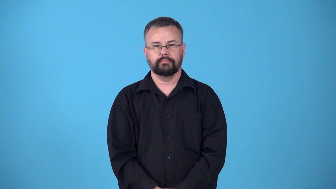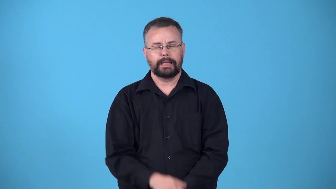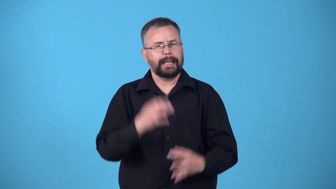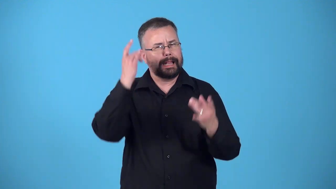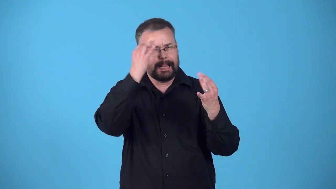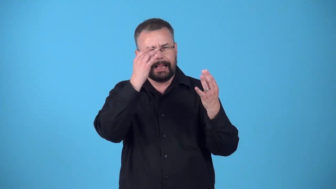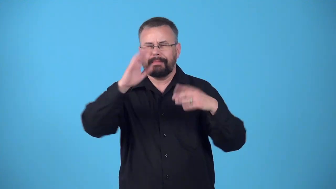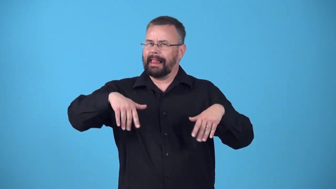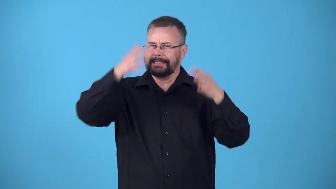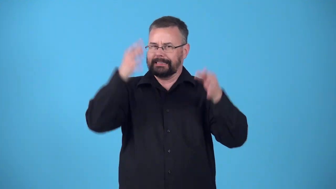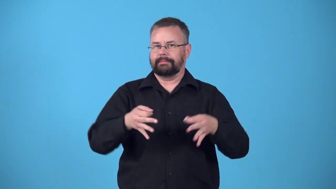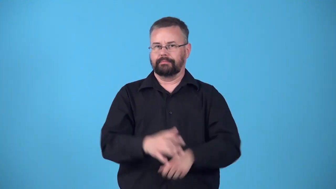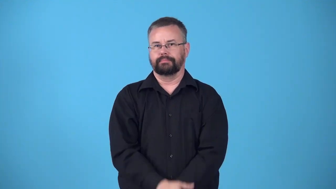half a mind